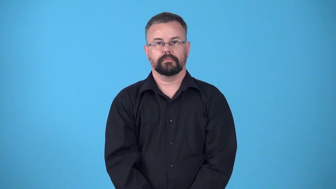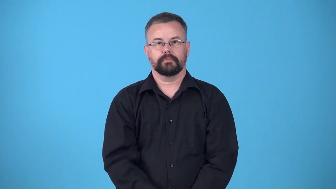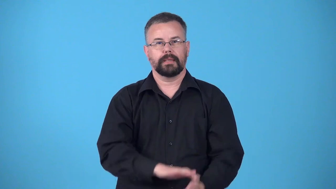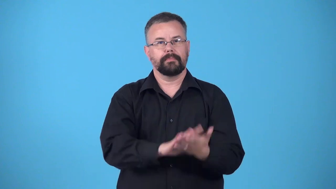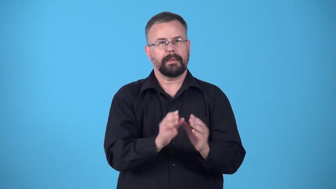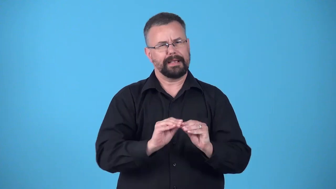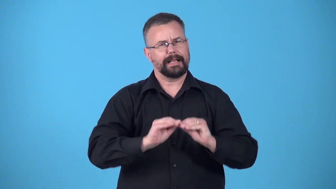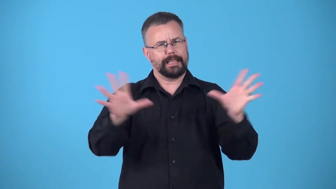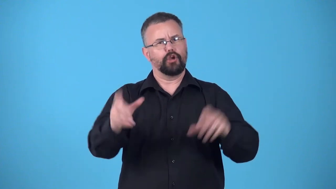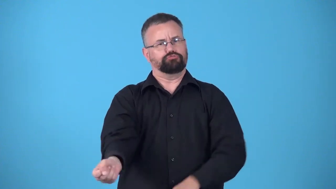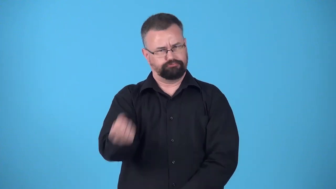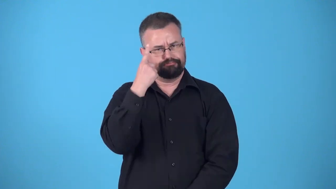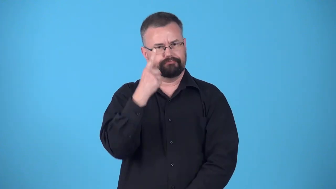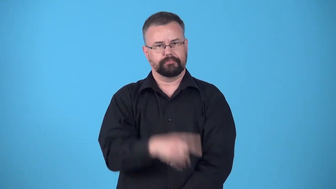crystallize